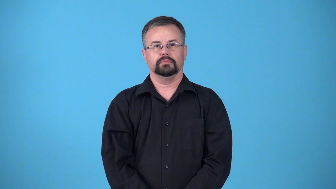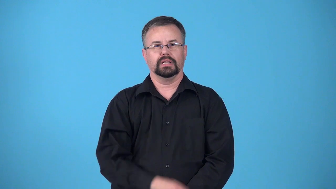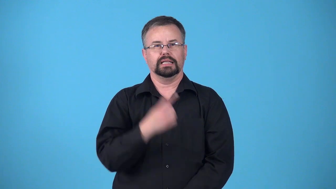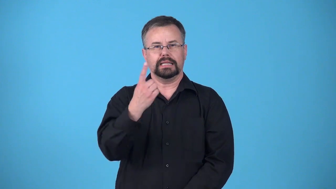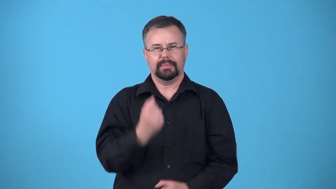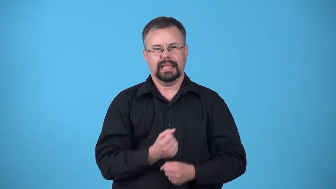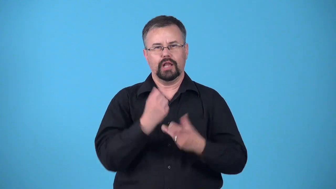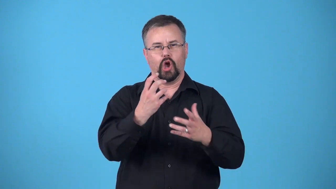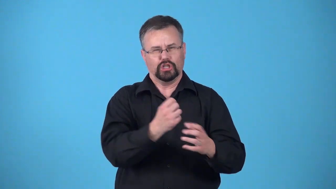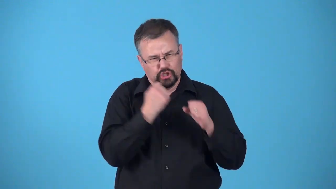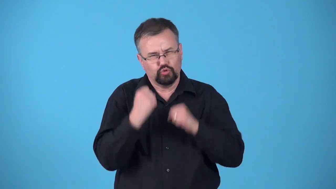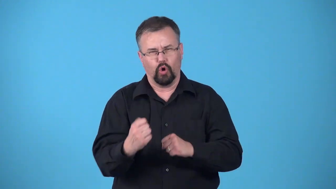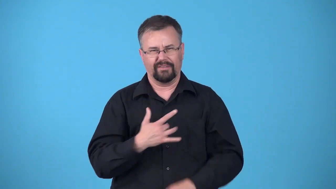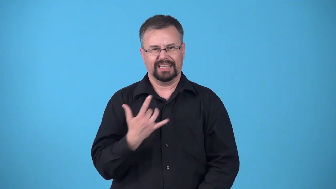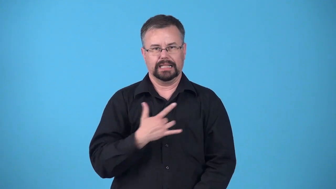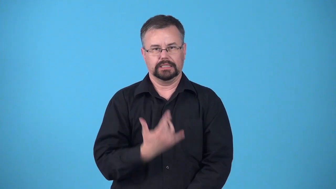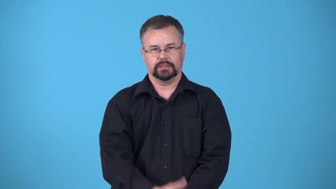stir the blood